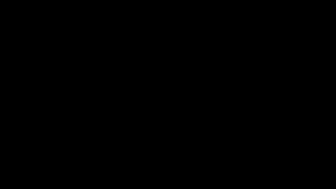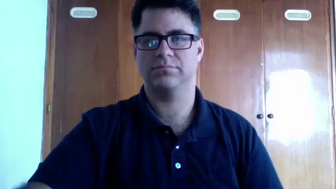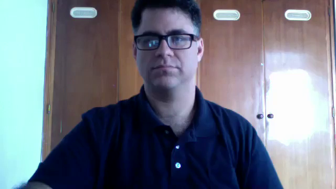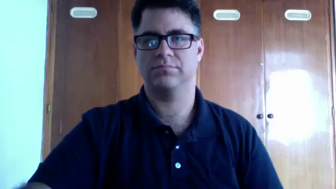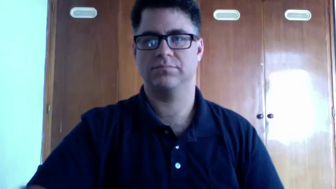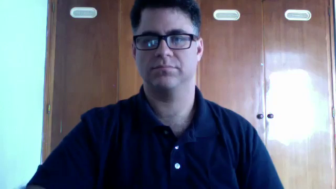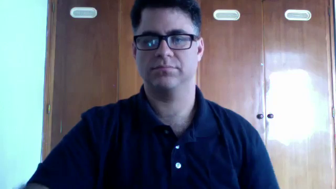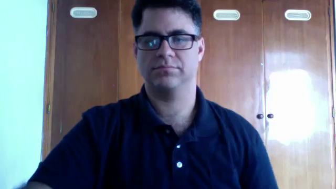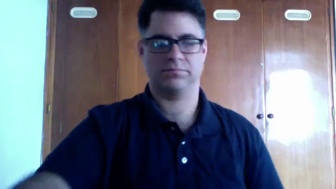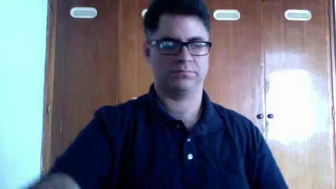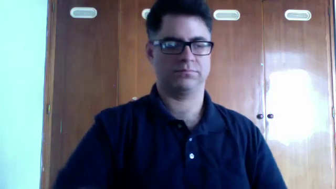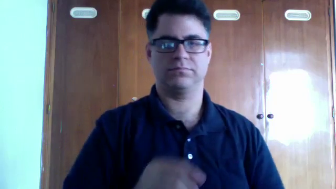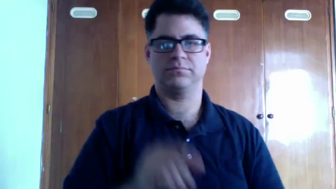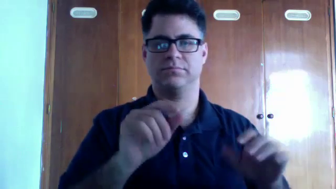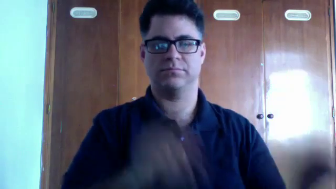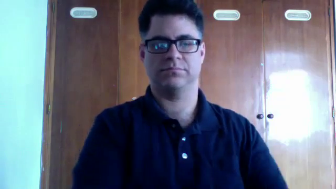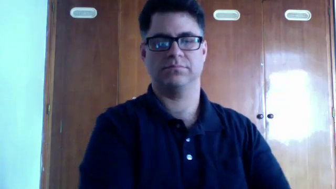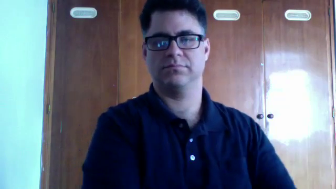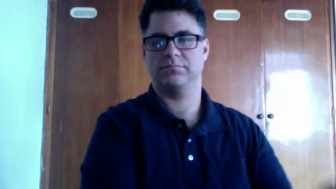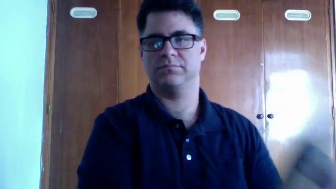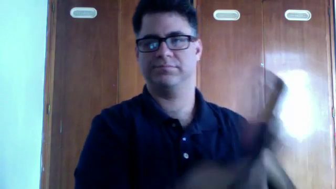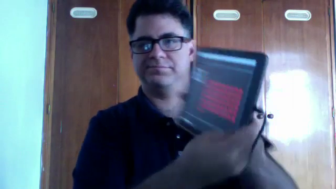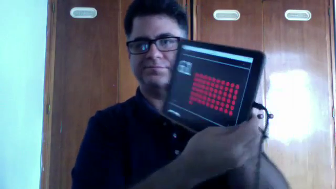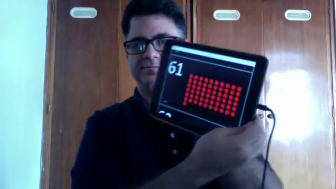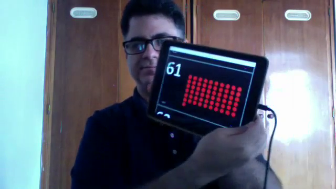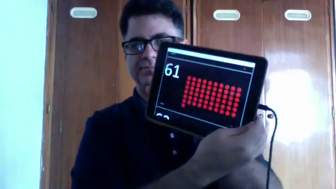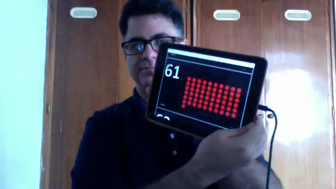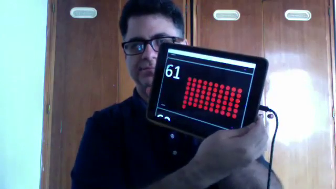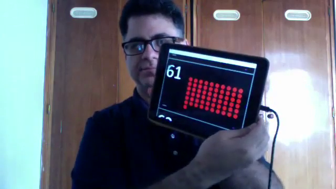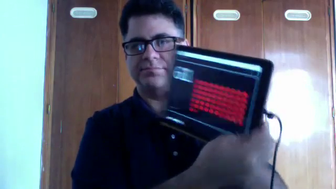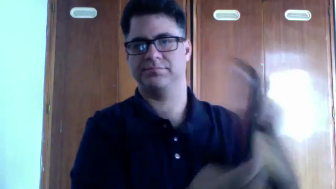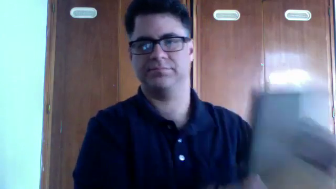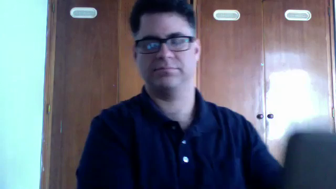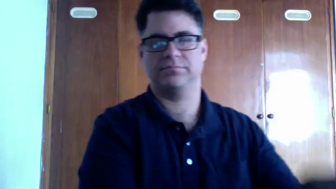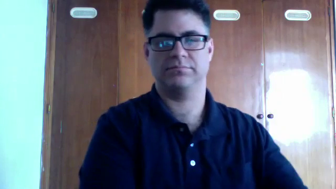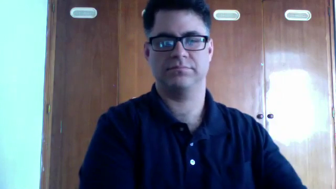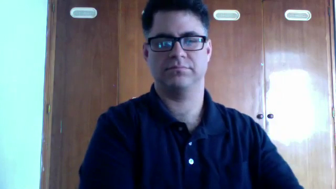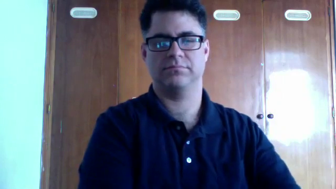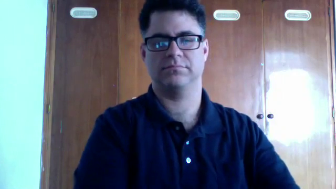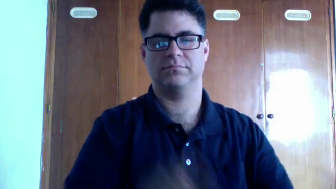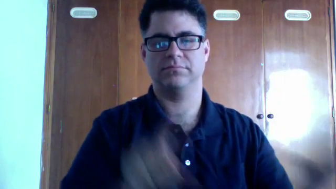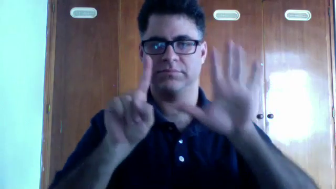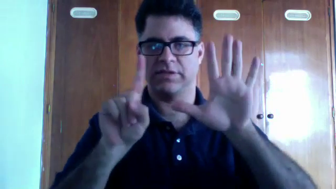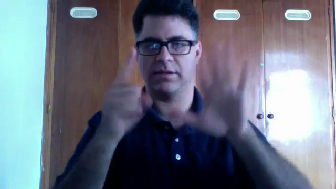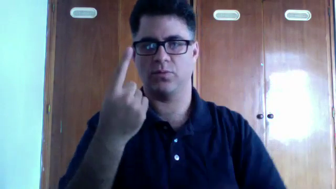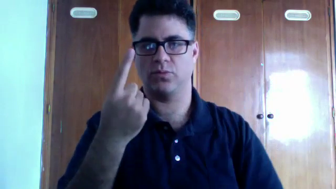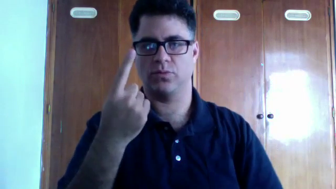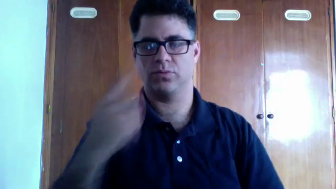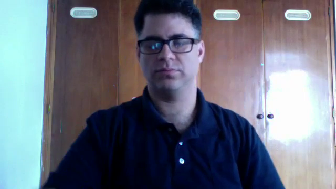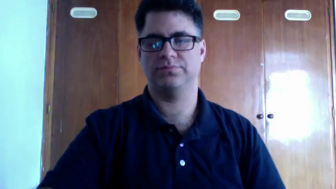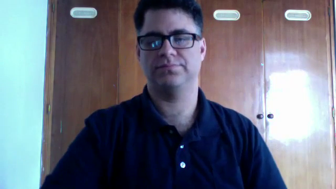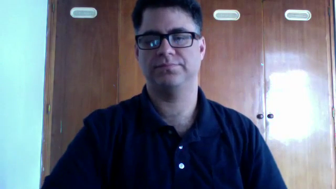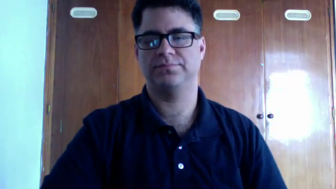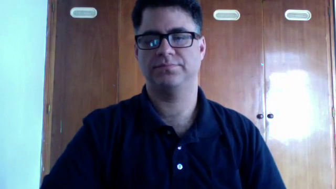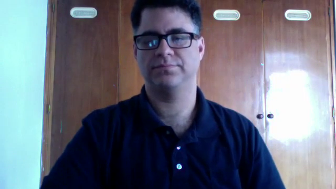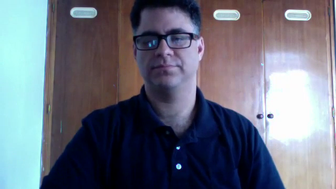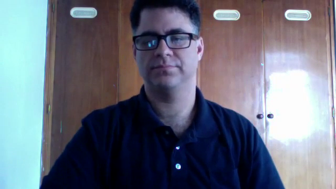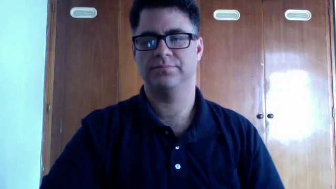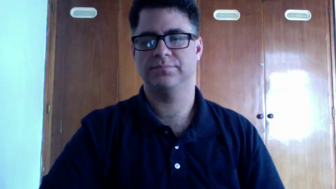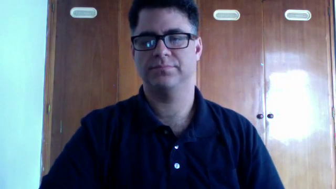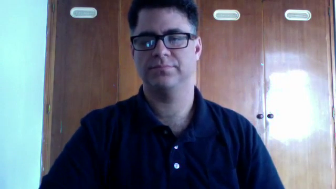number61